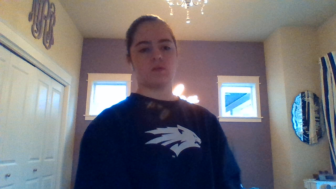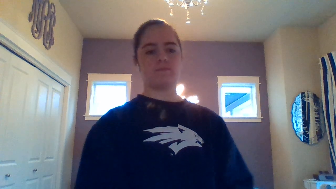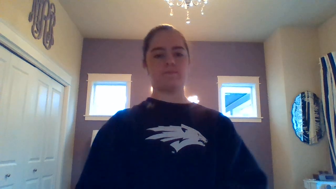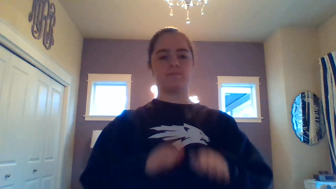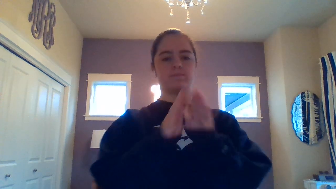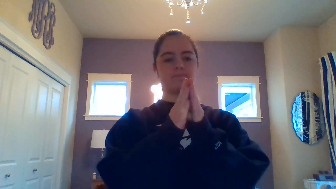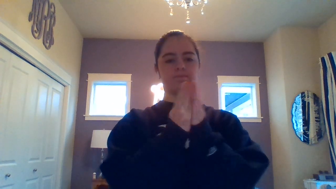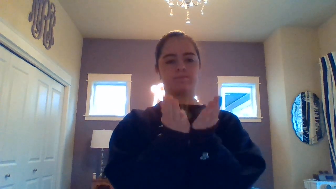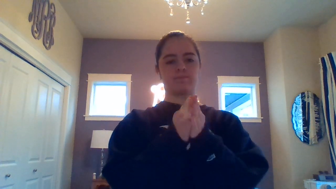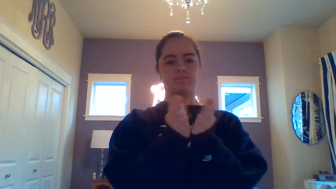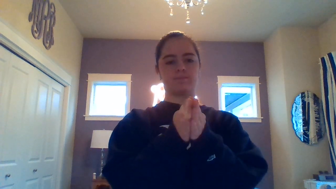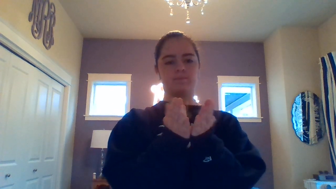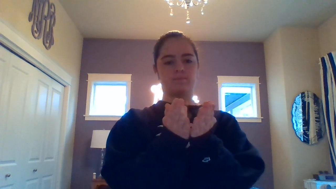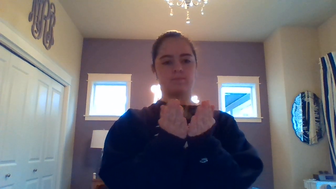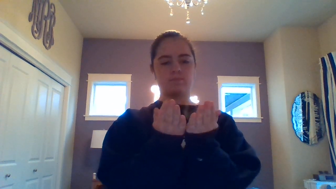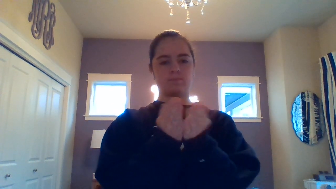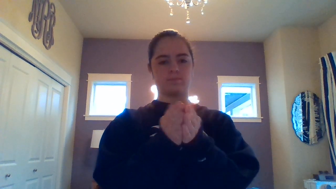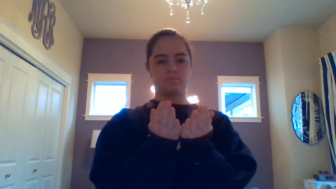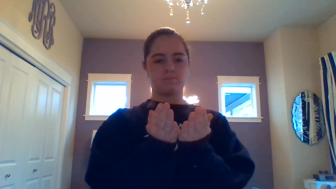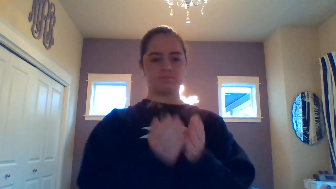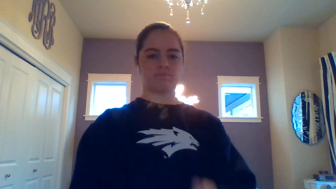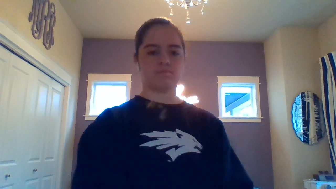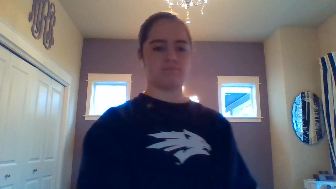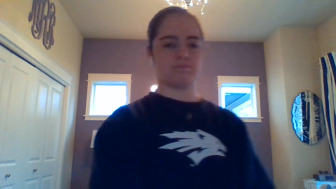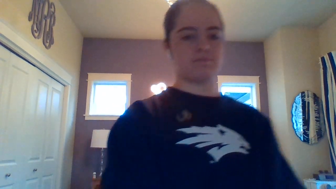Book